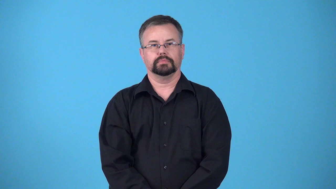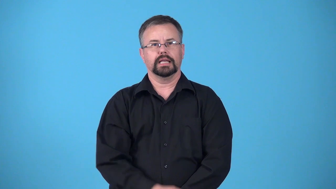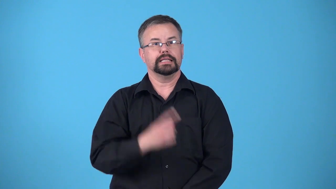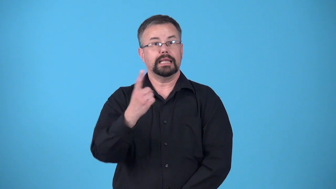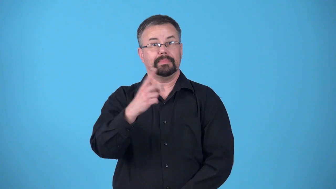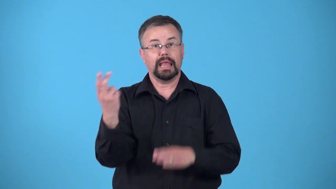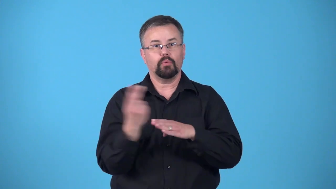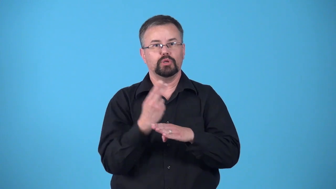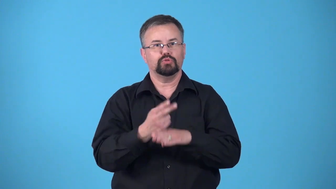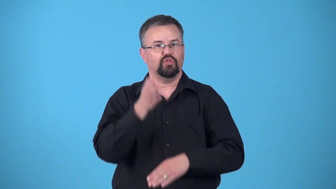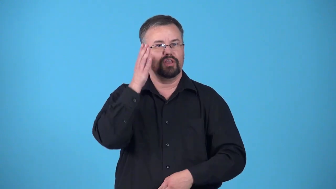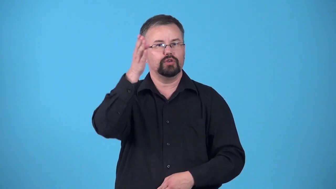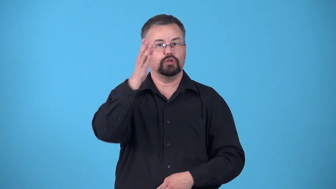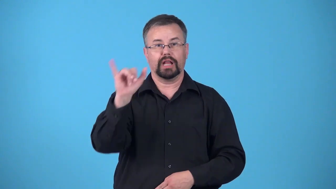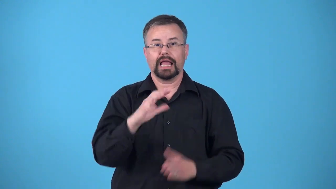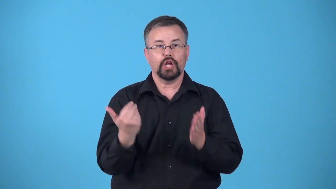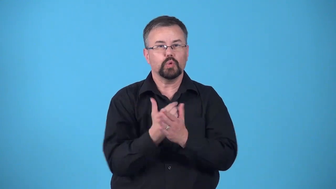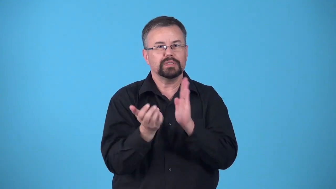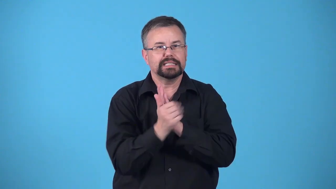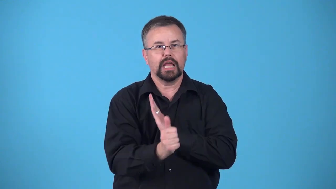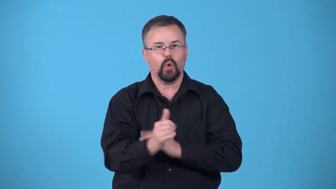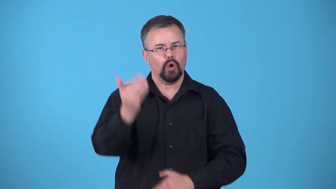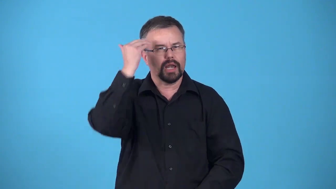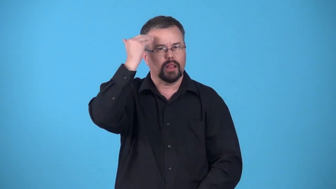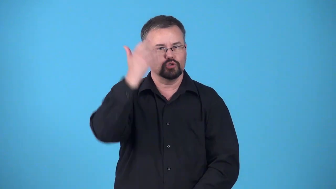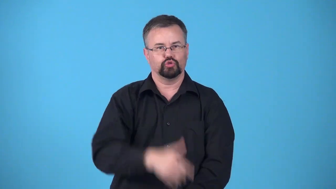stand in good stead